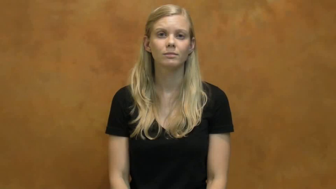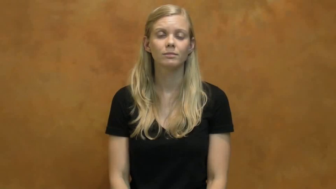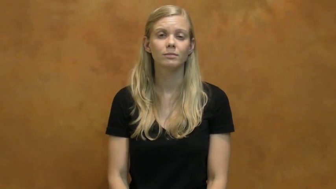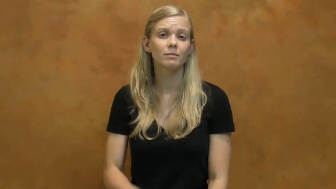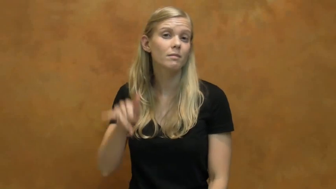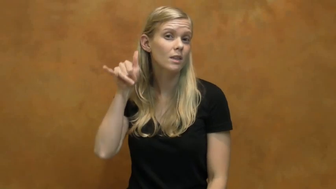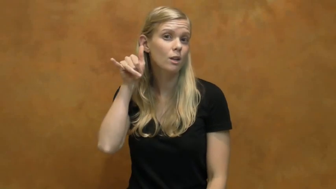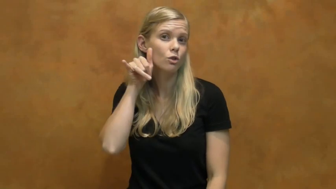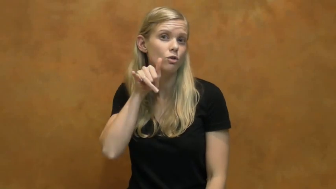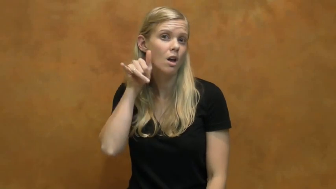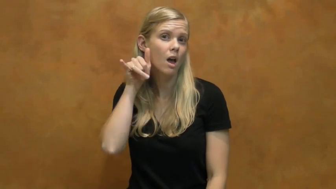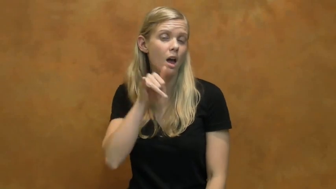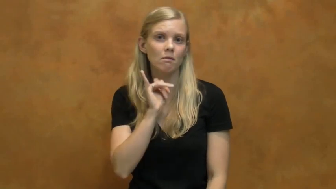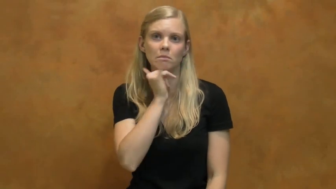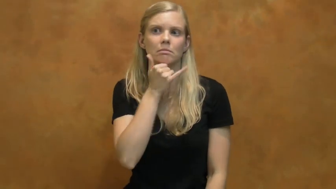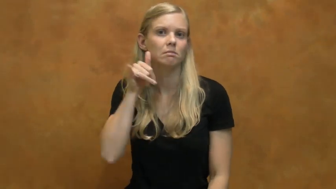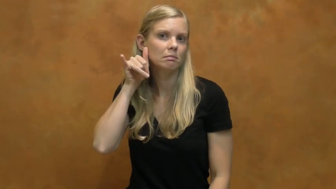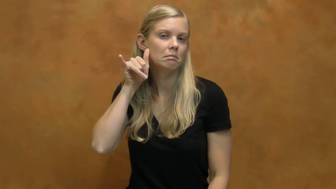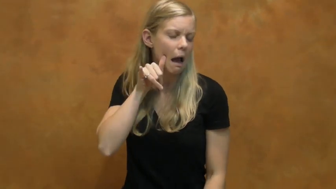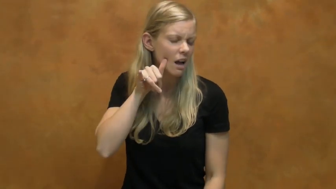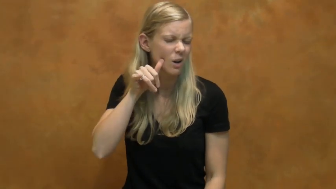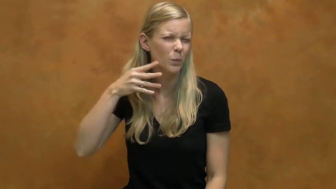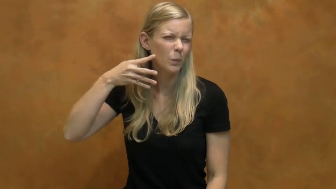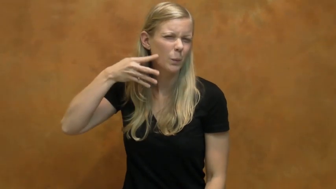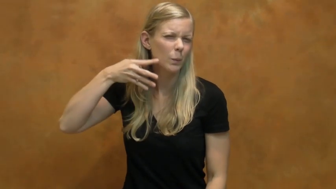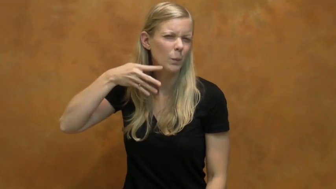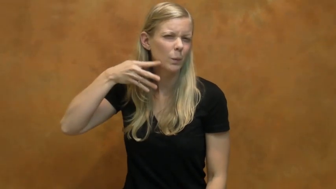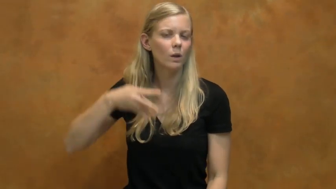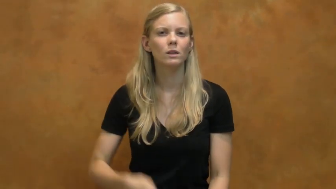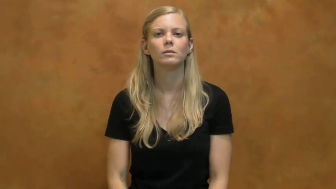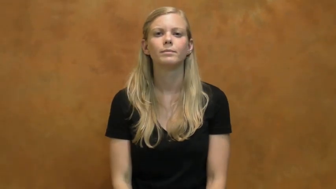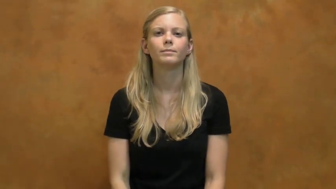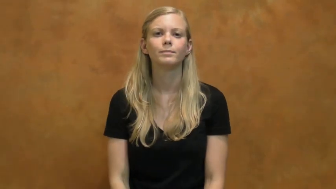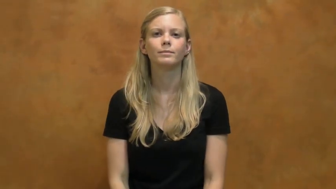razor cut